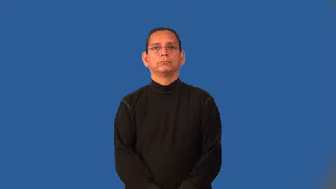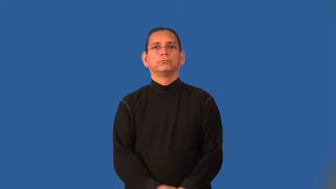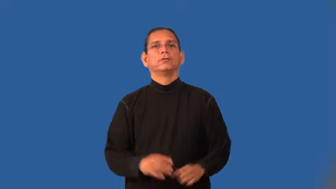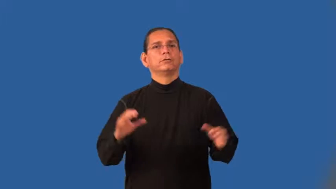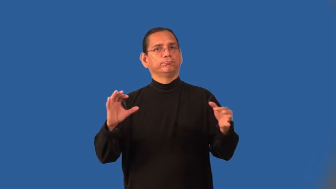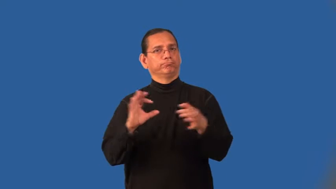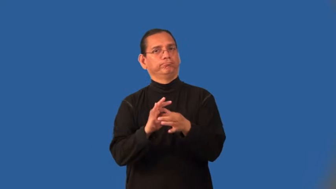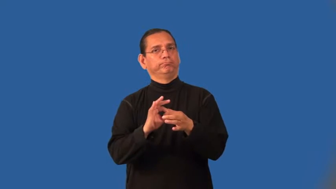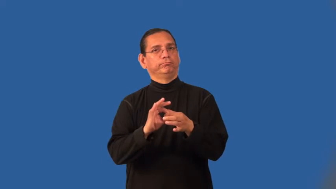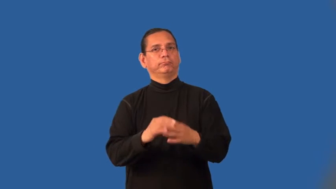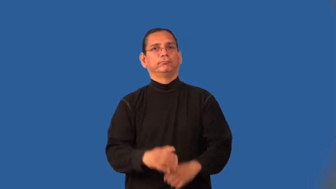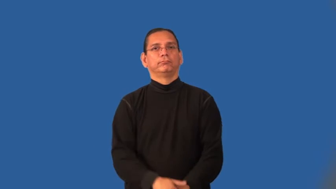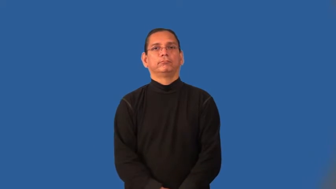interconnect